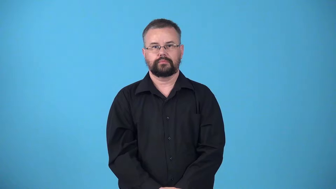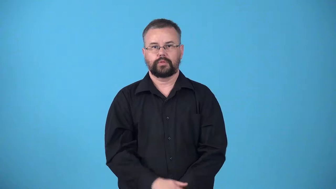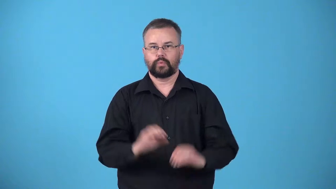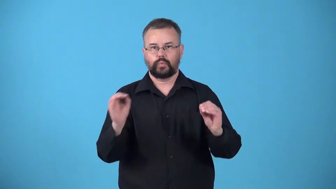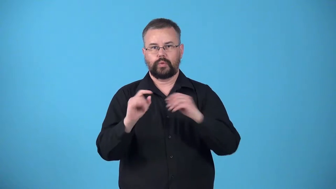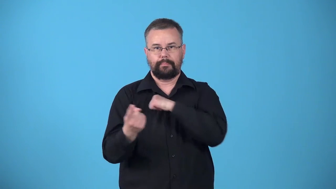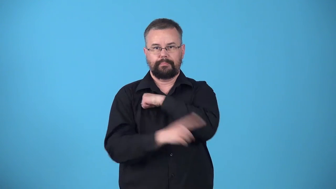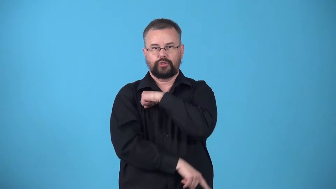unpunished